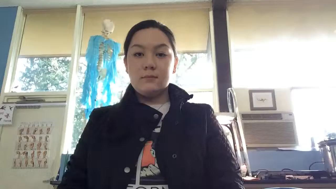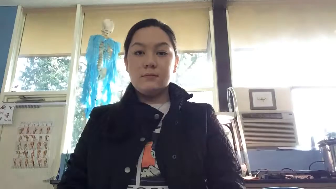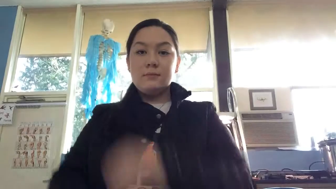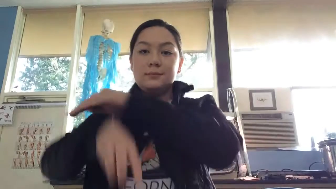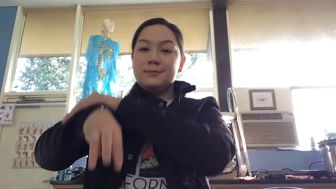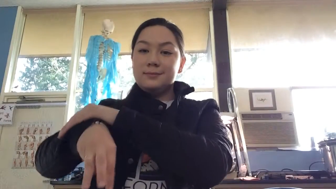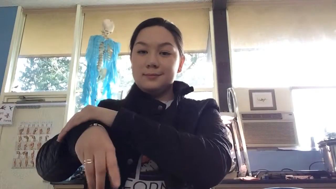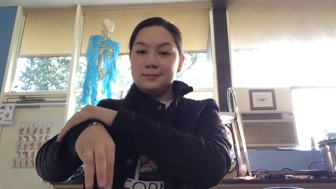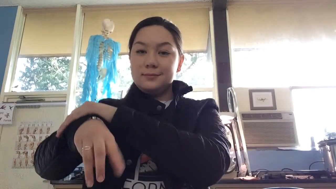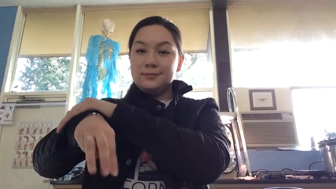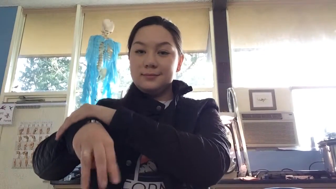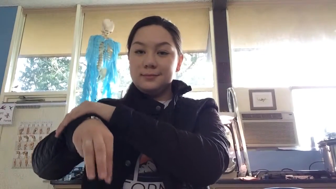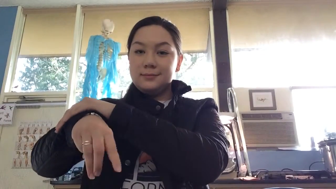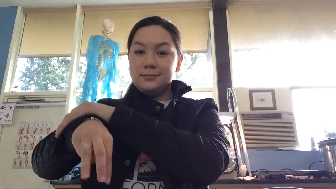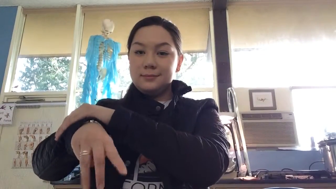Codon